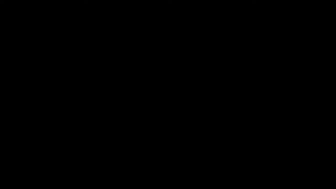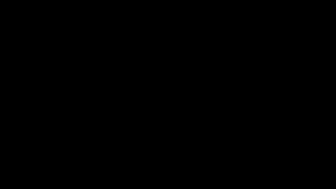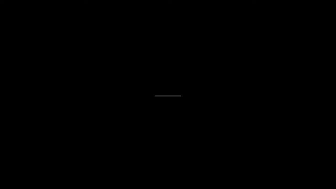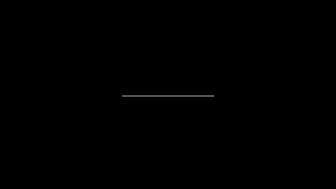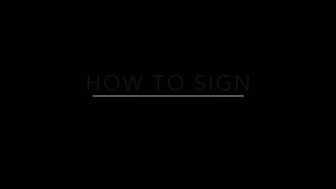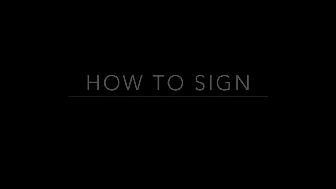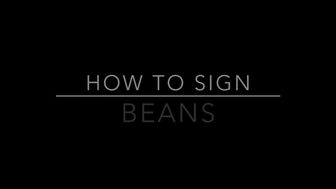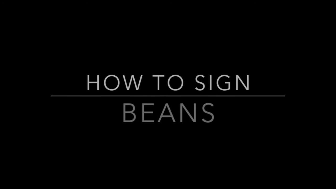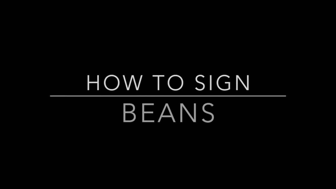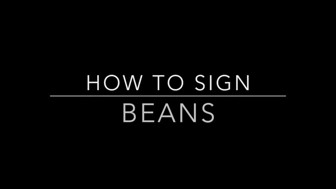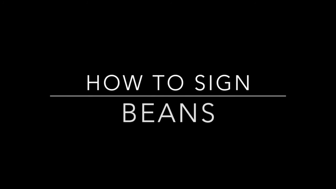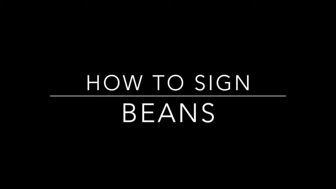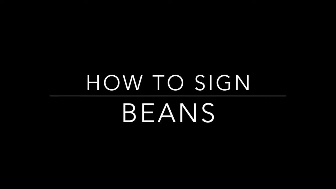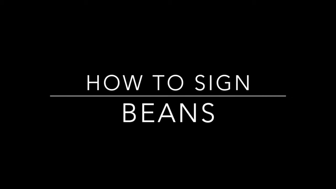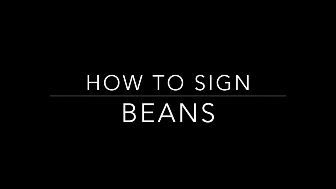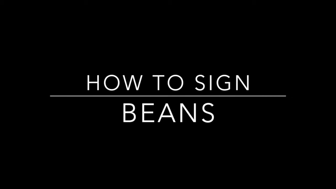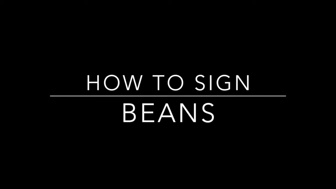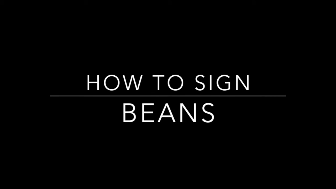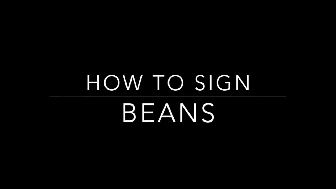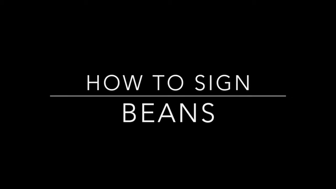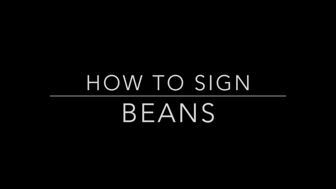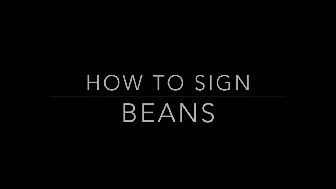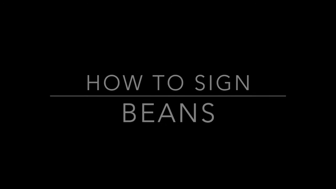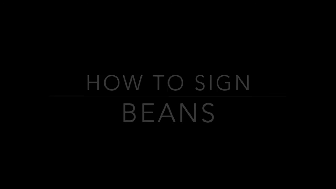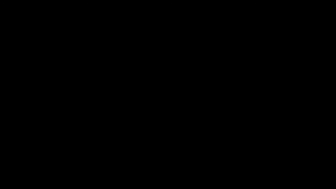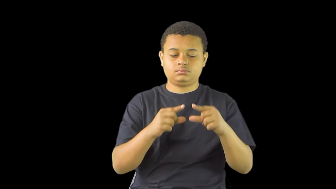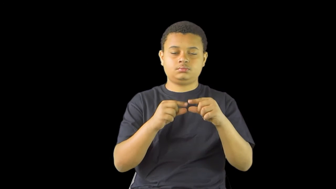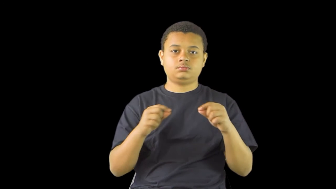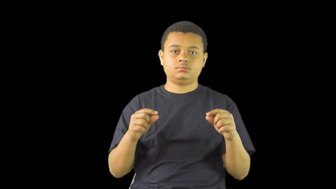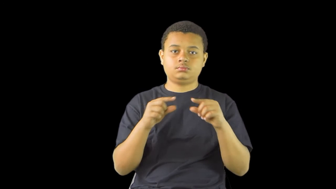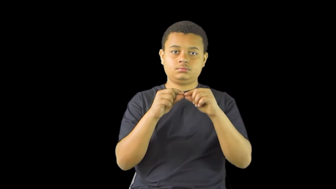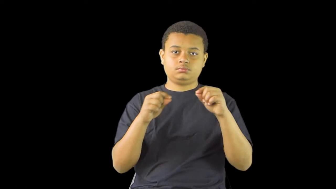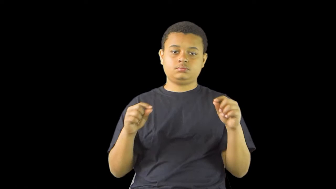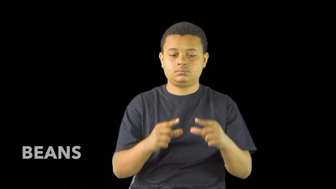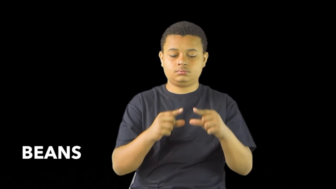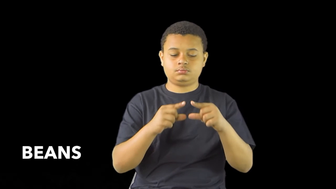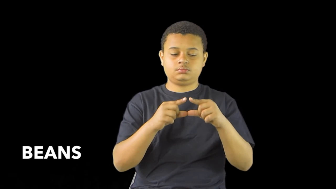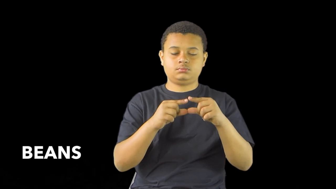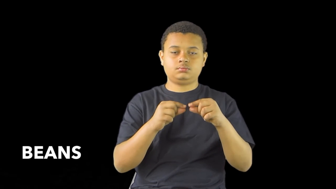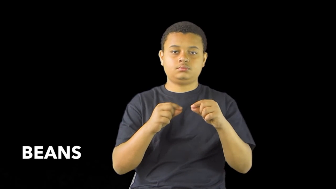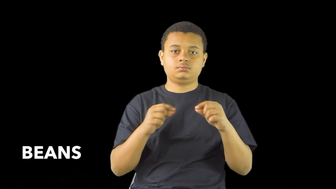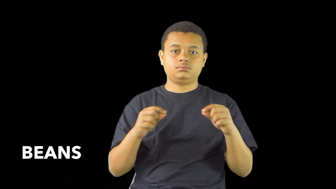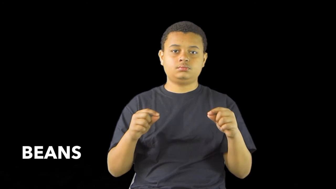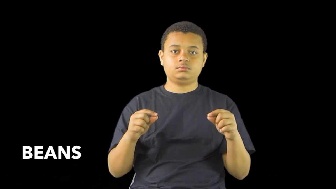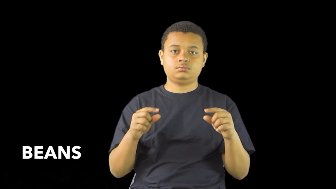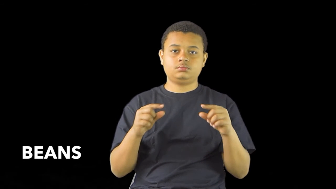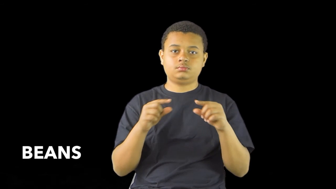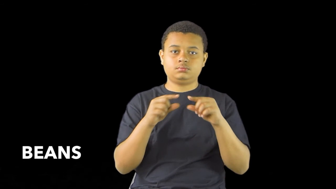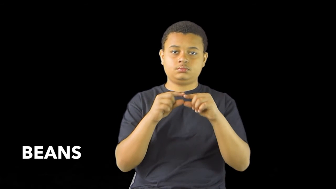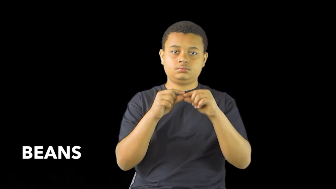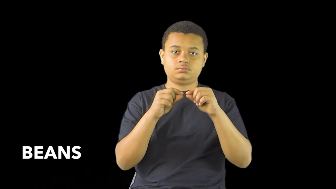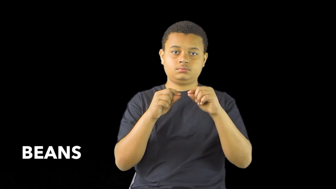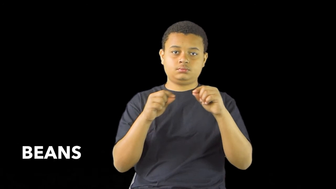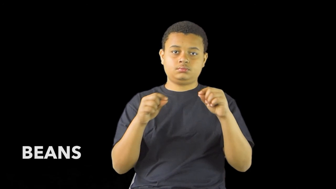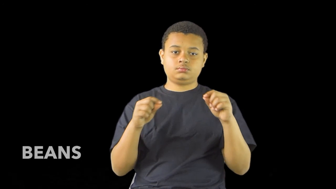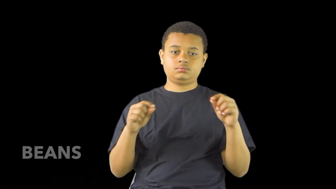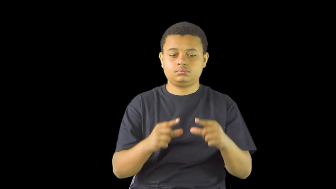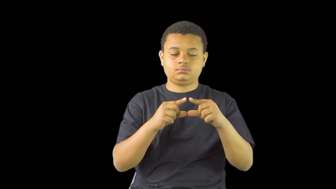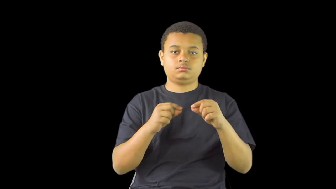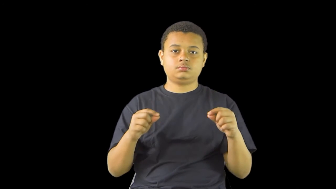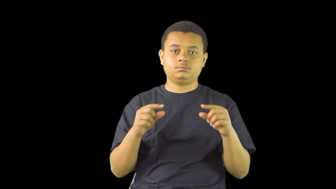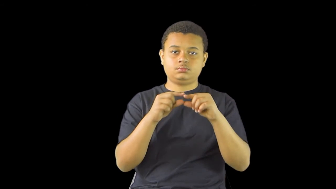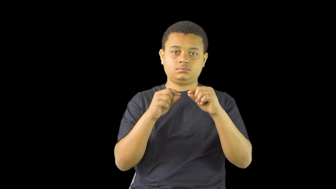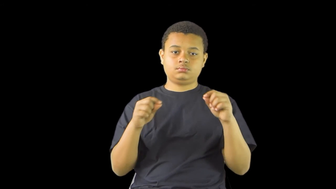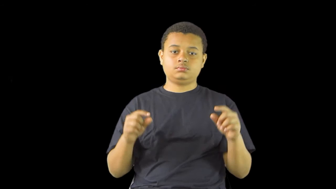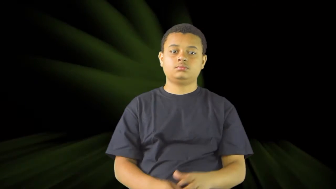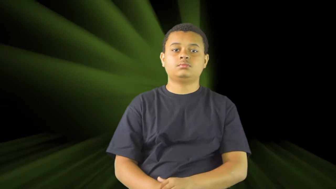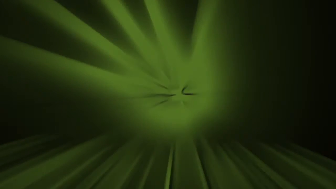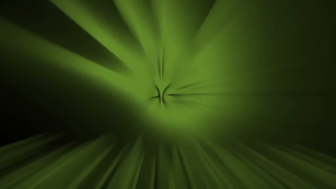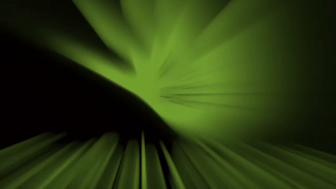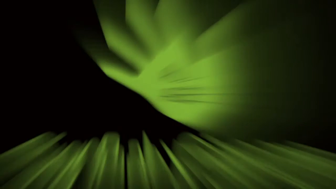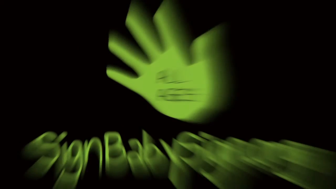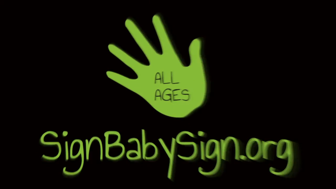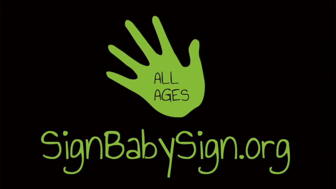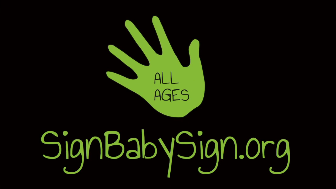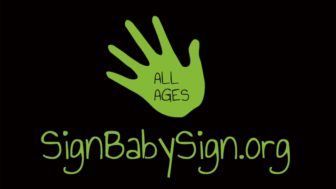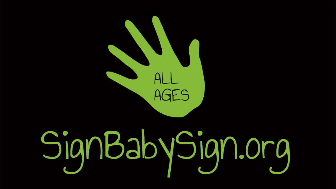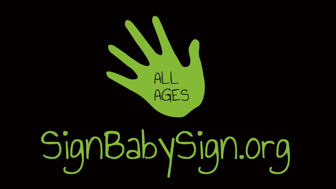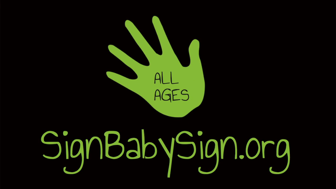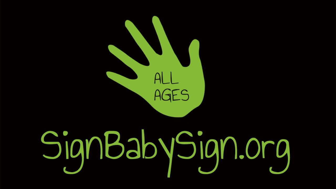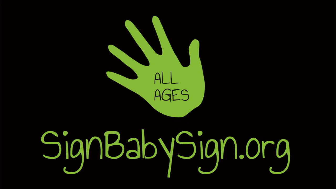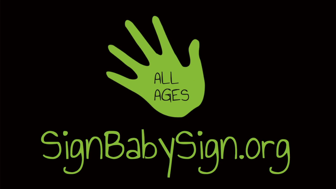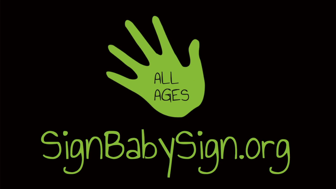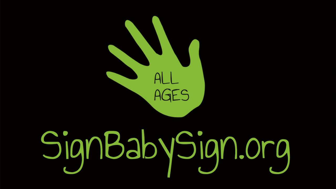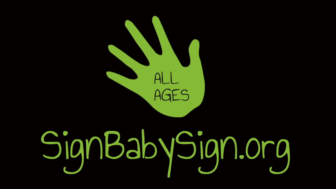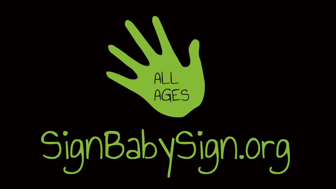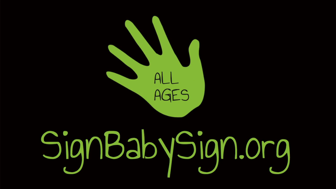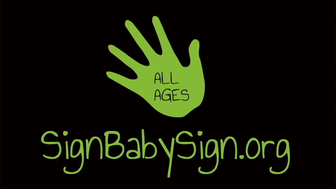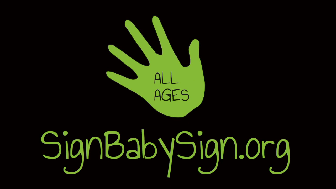Beans